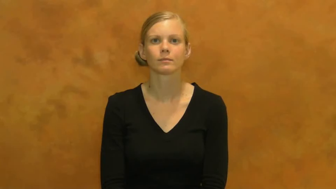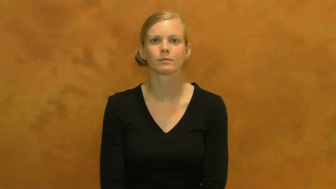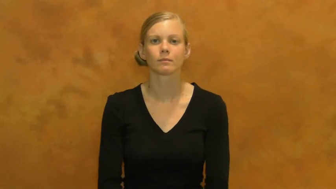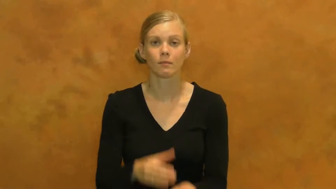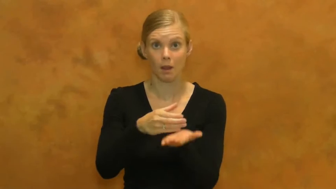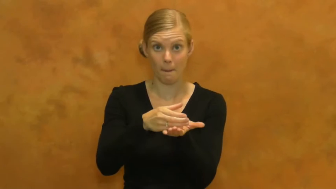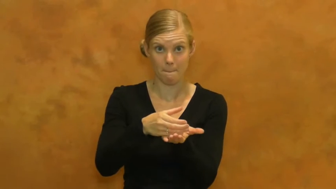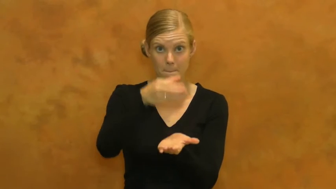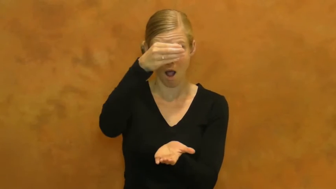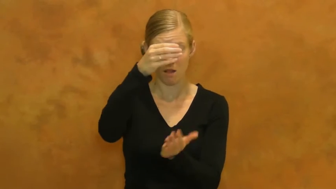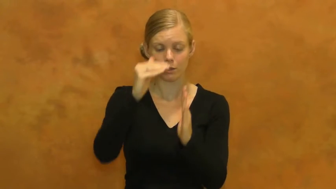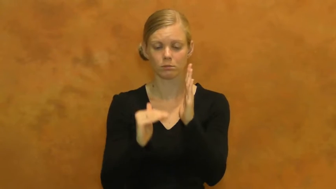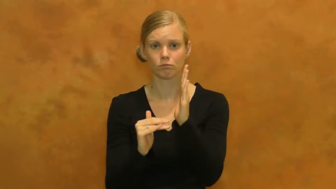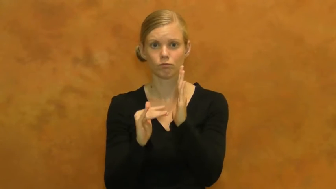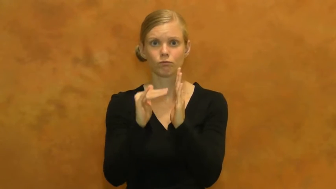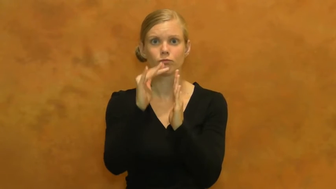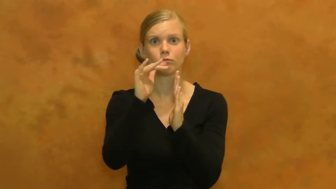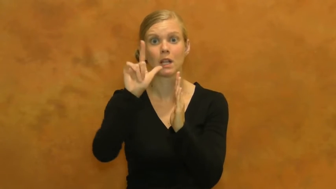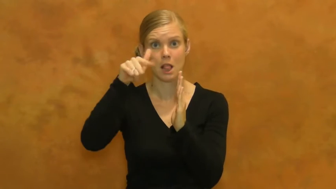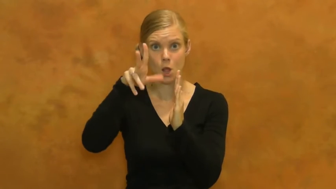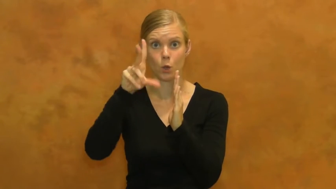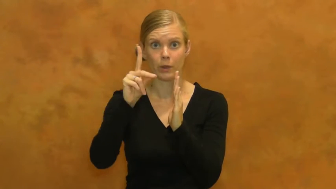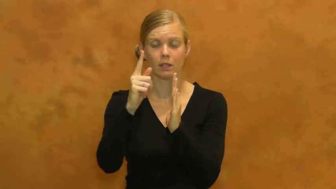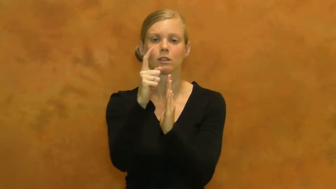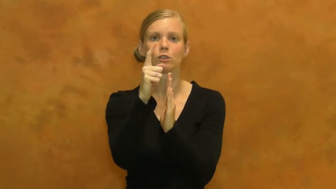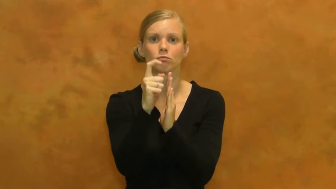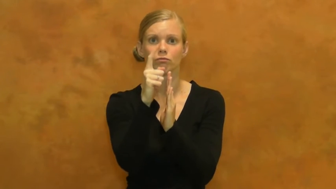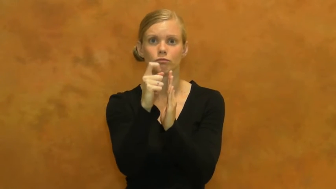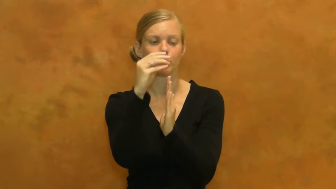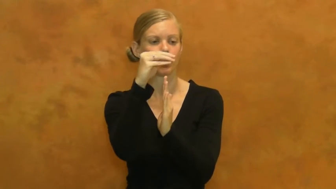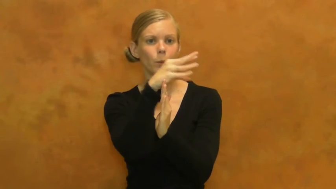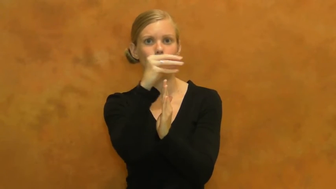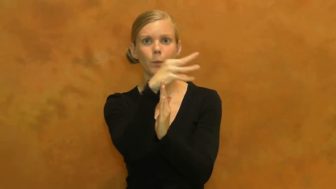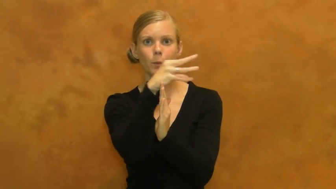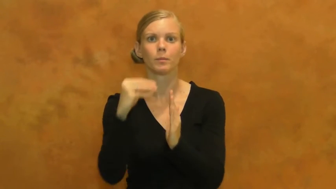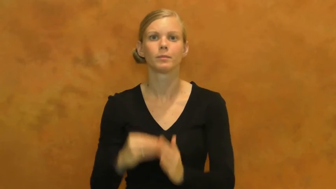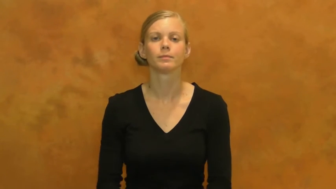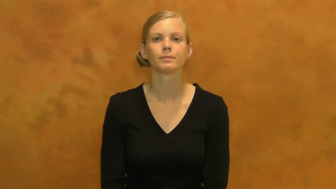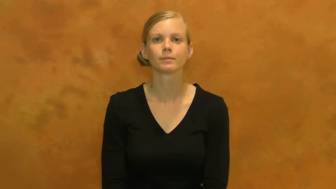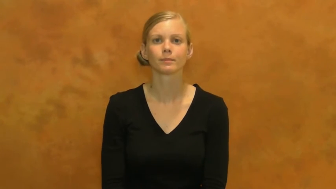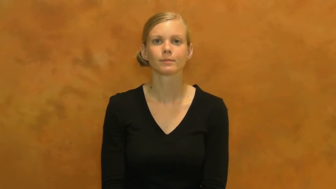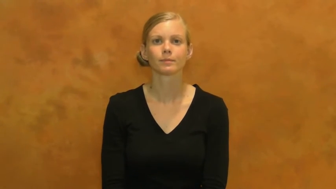spray bottle